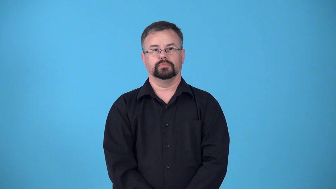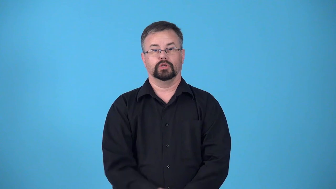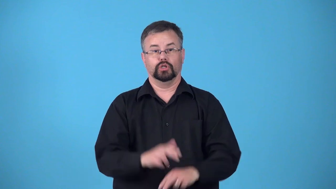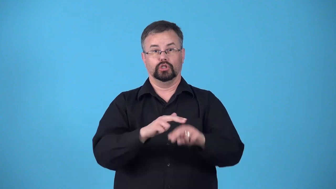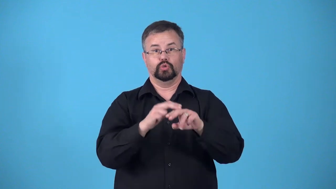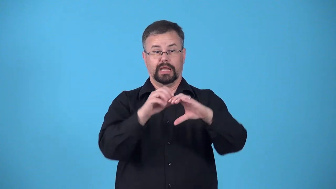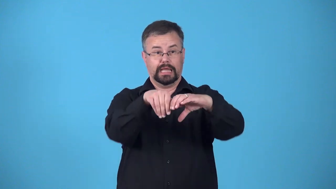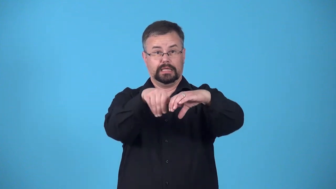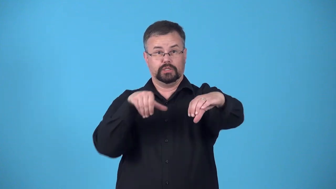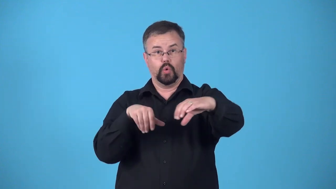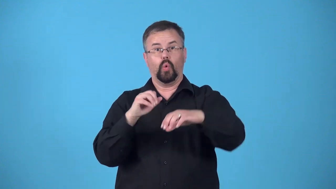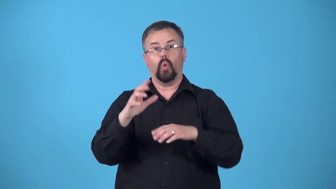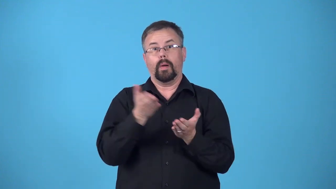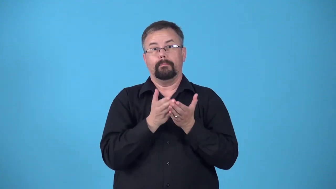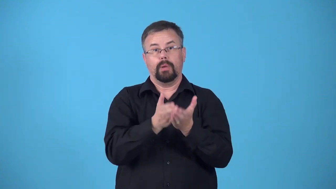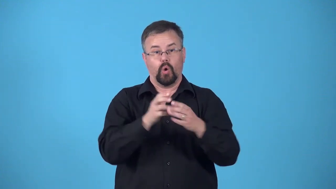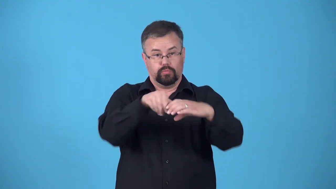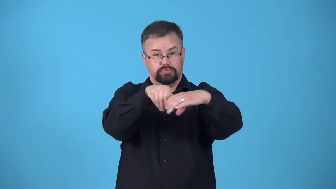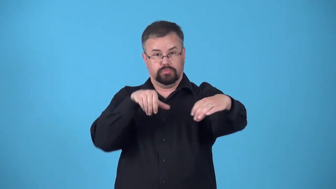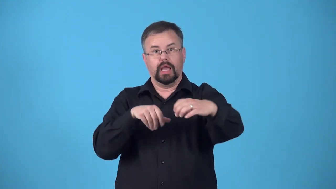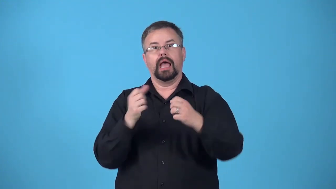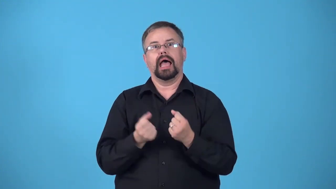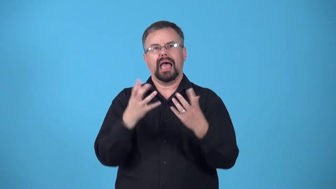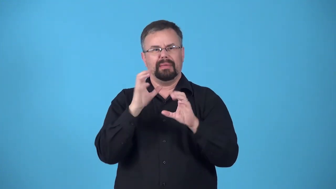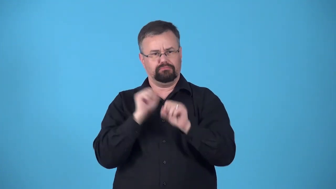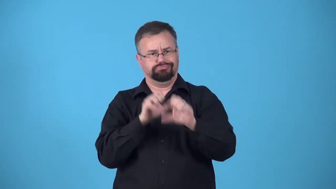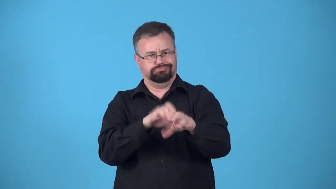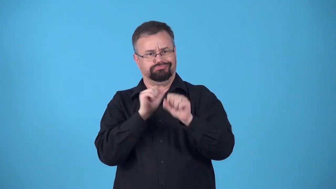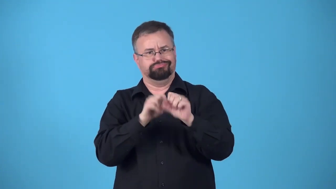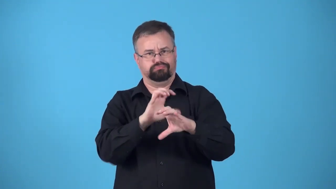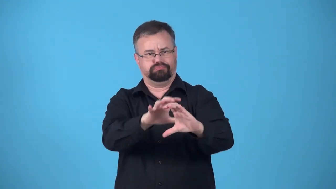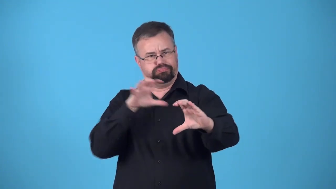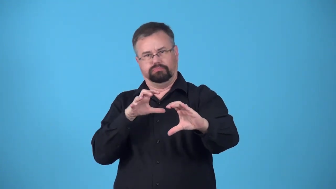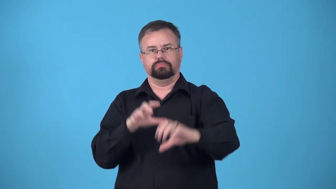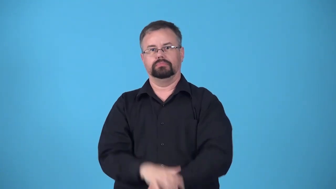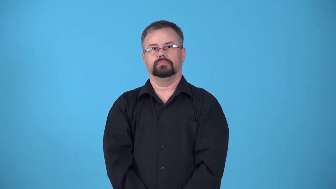carload